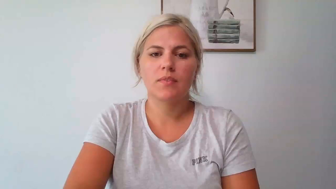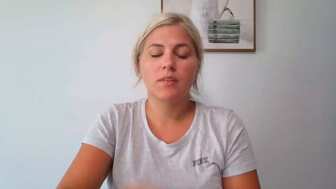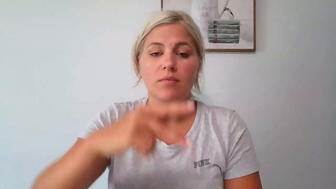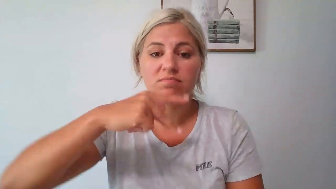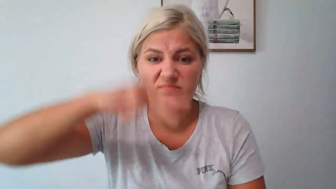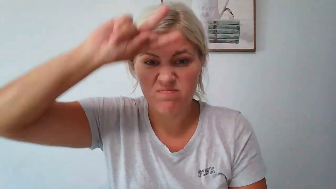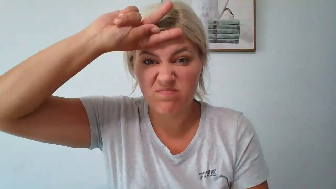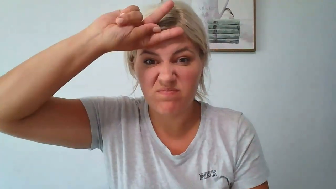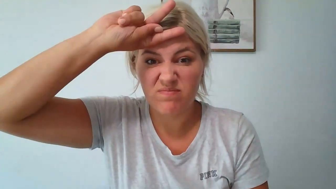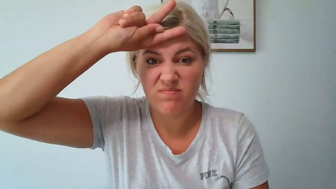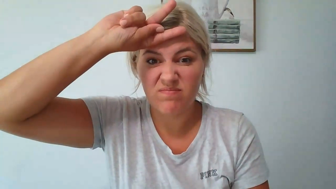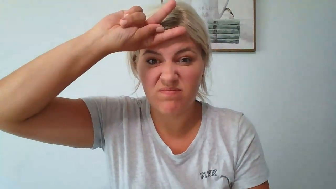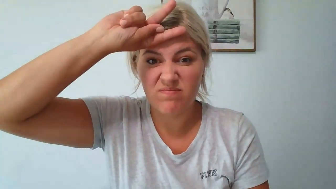STUPID